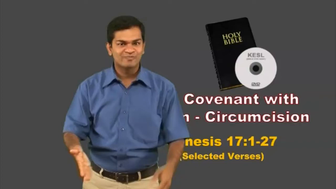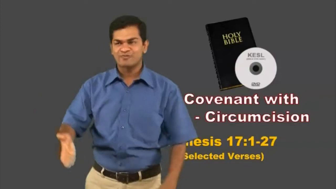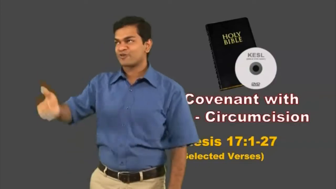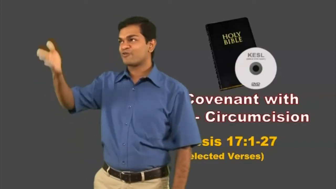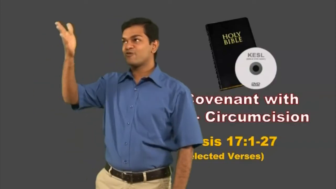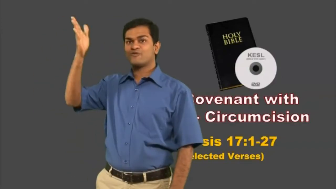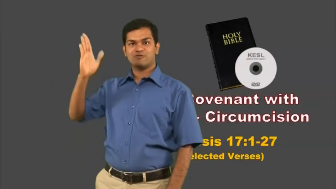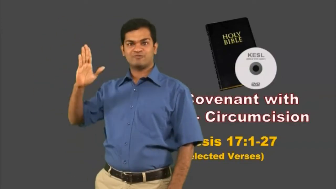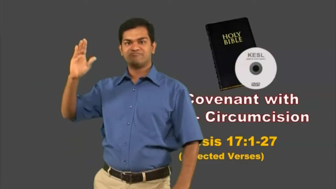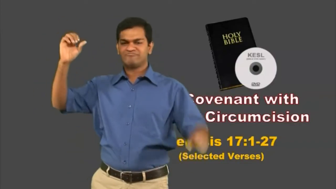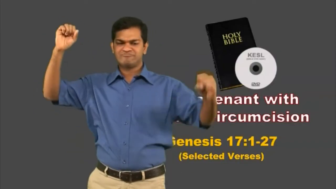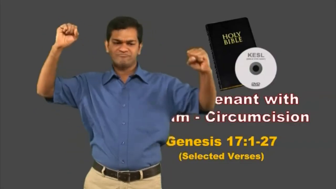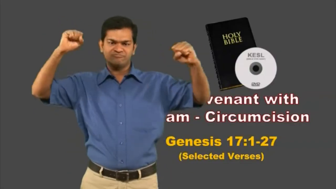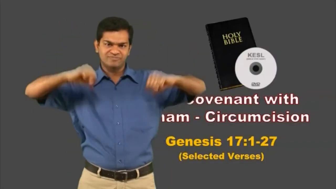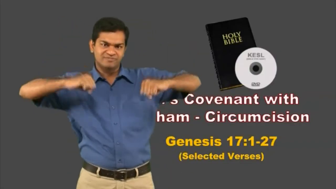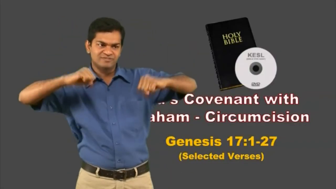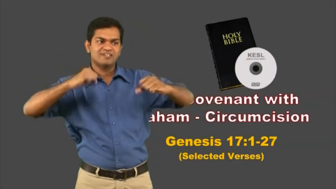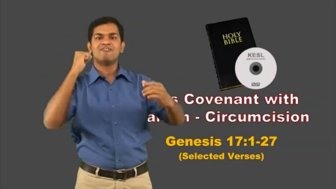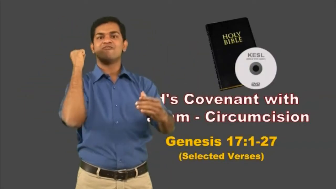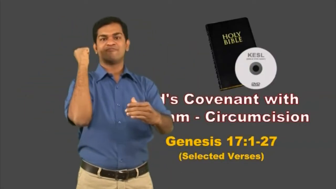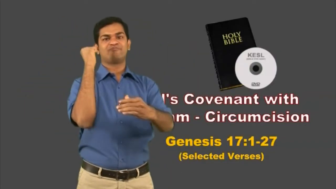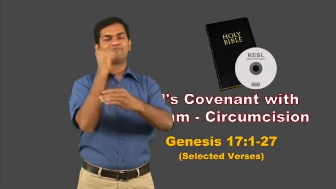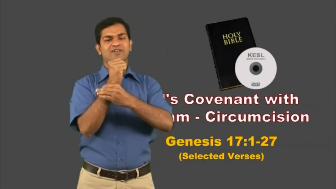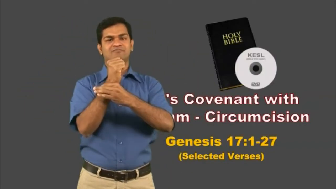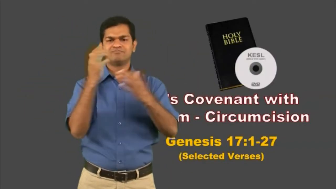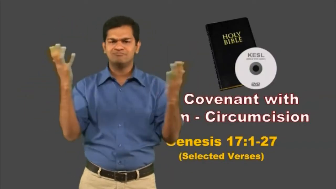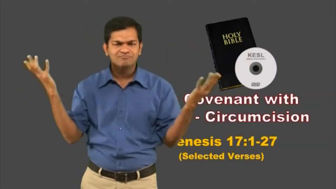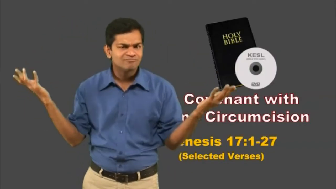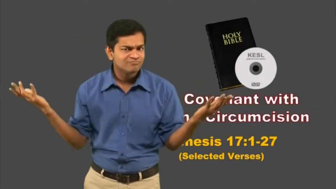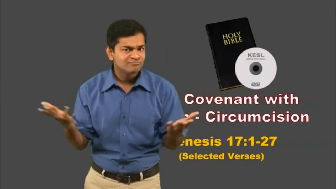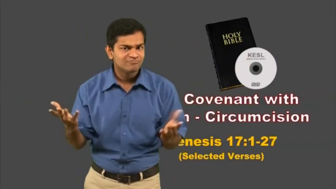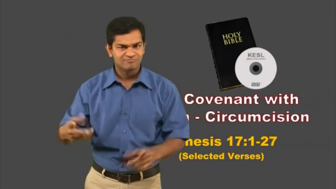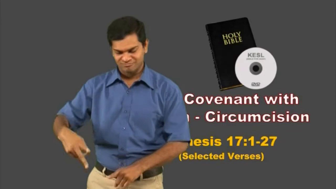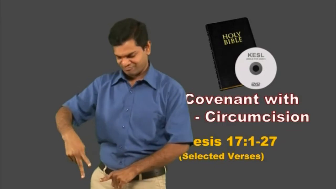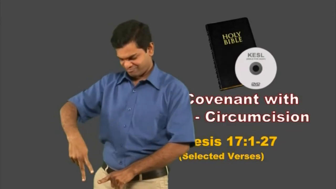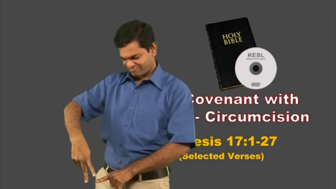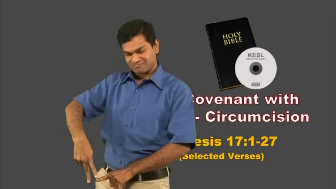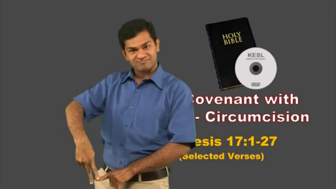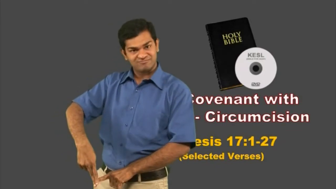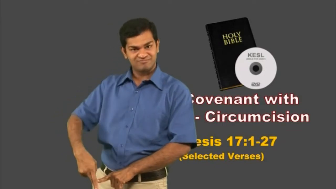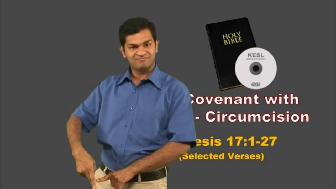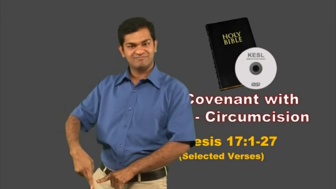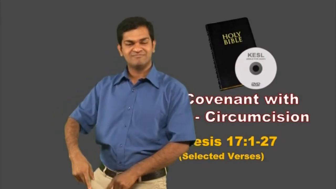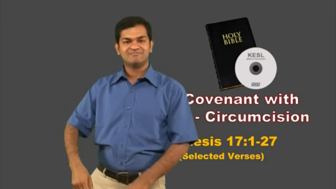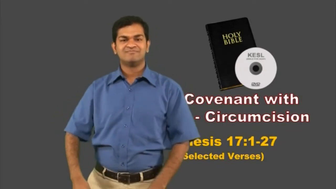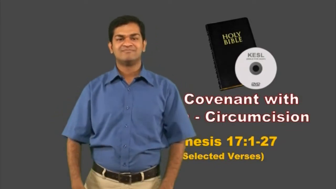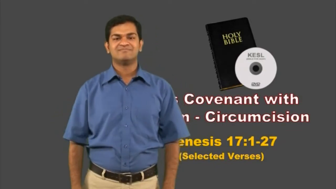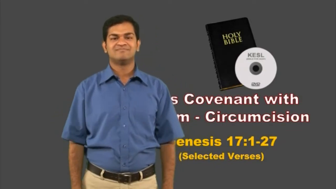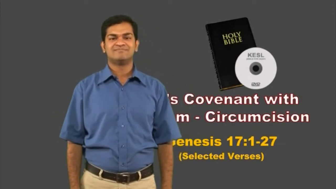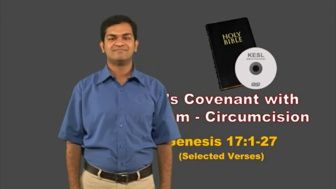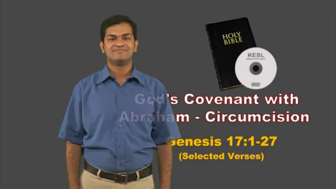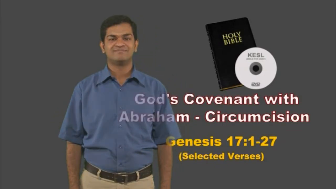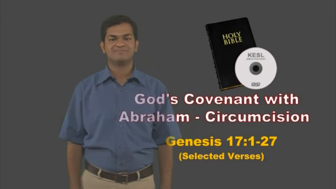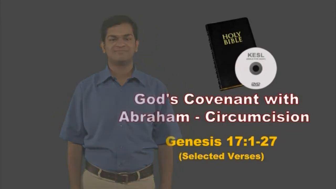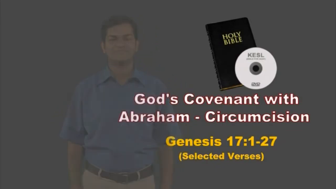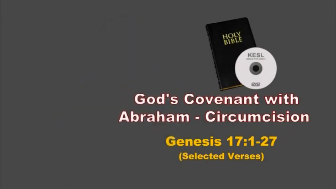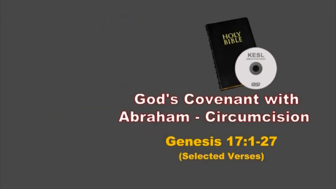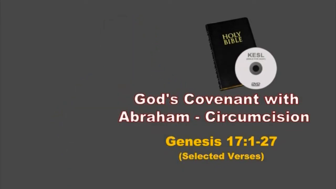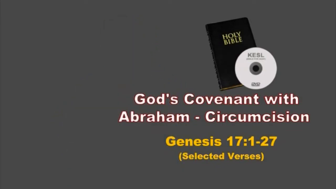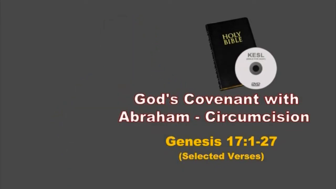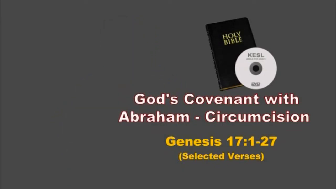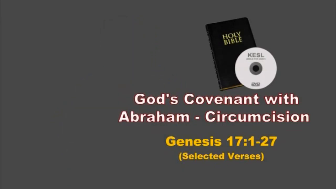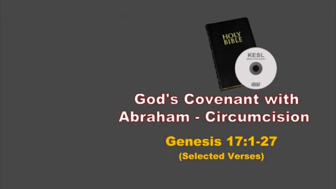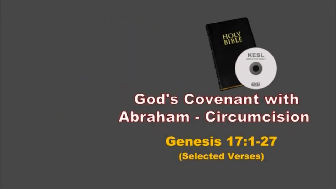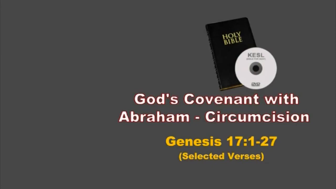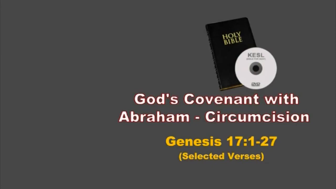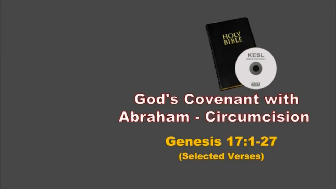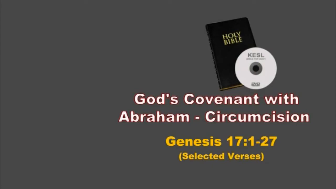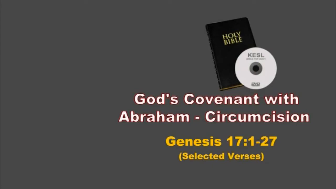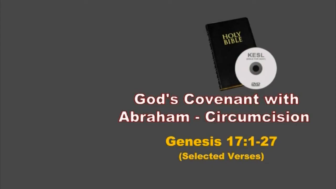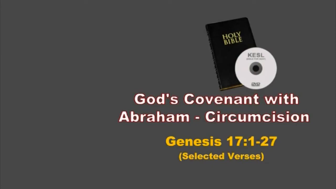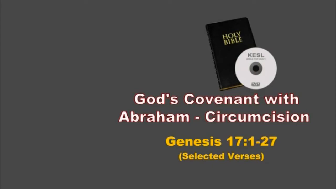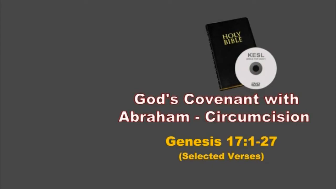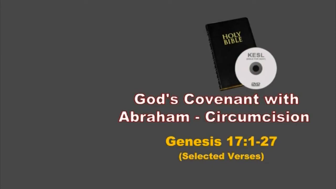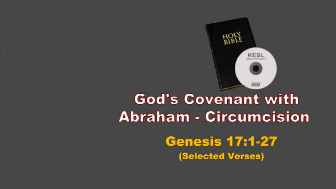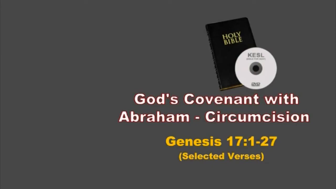God's Covenant with Abraham - Circumcision